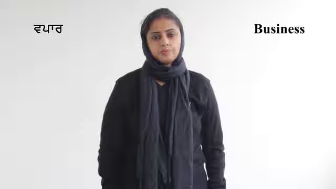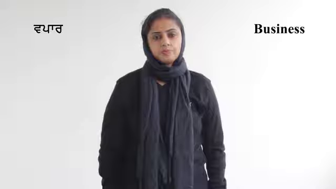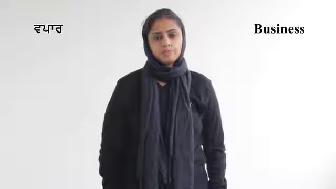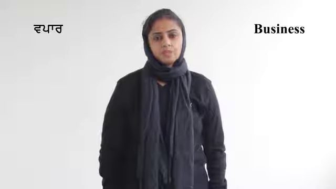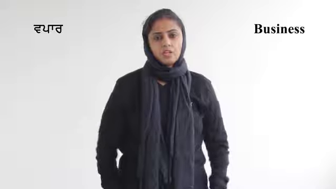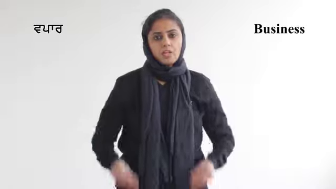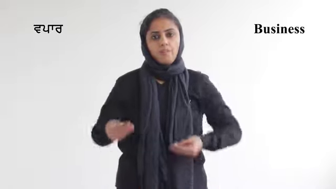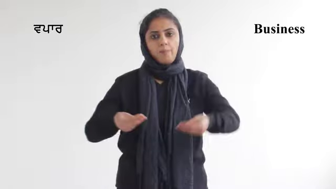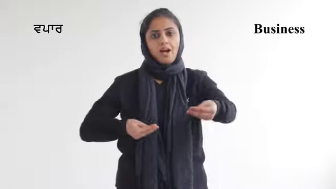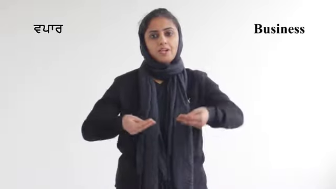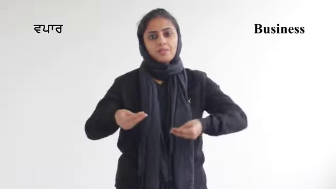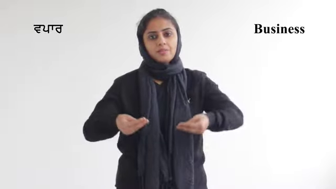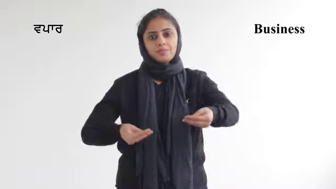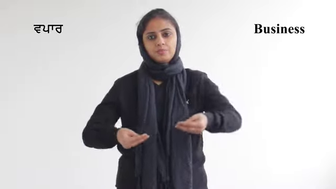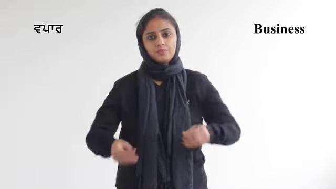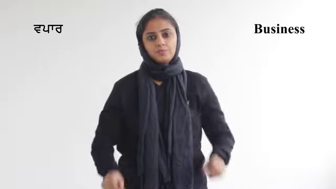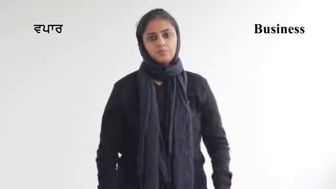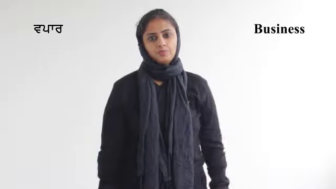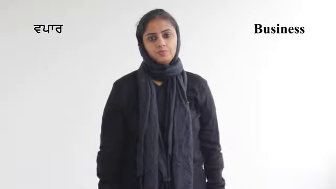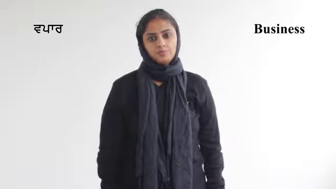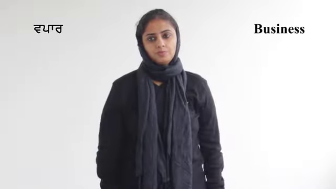sign Language